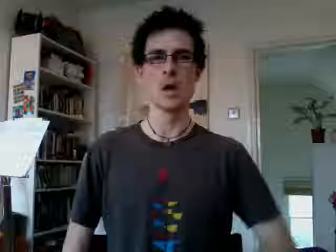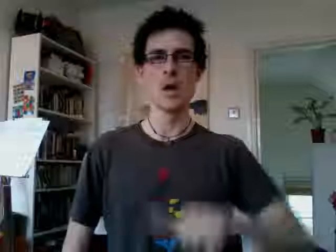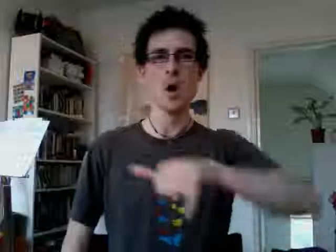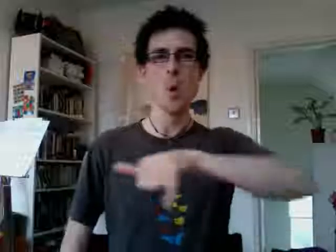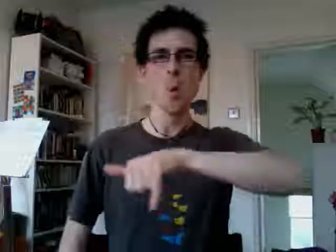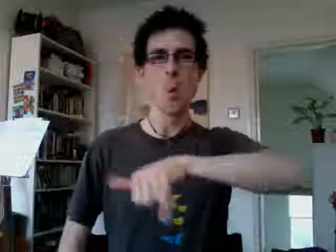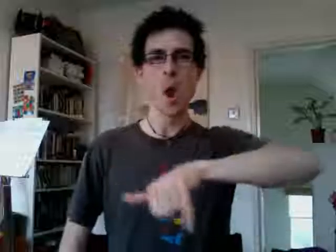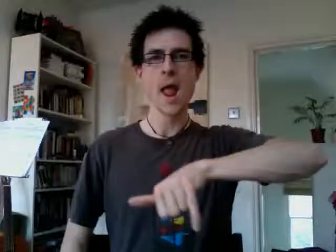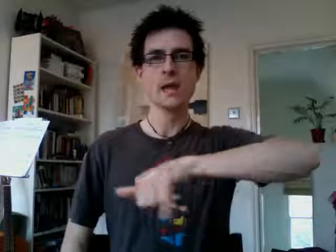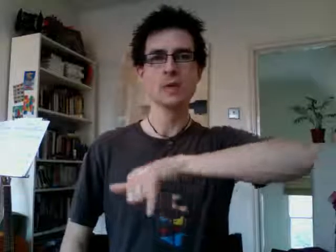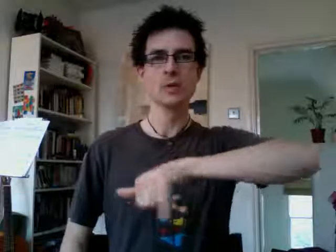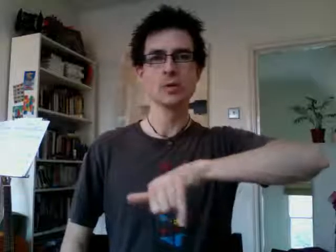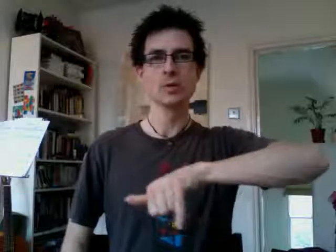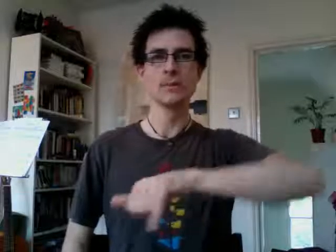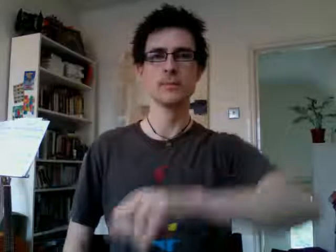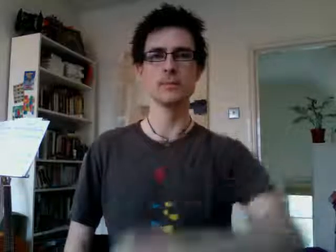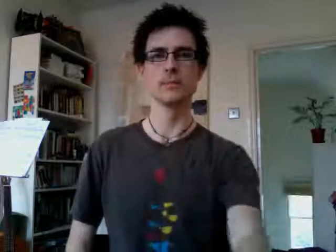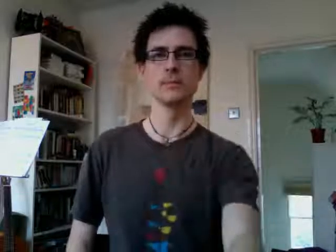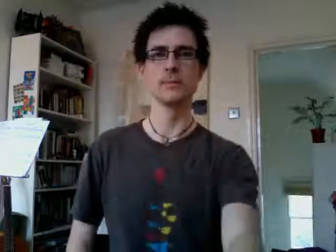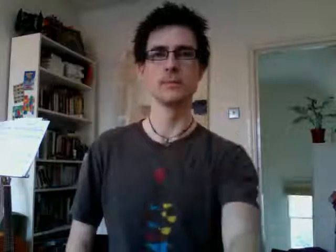which